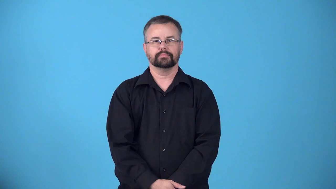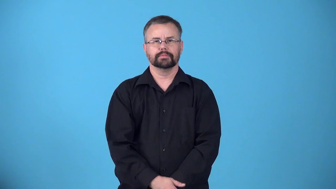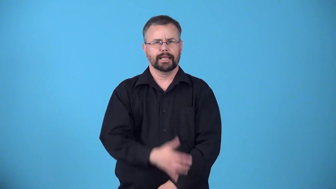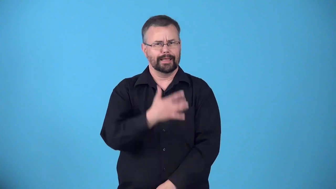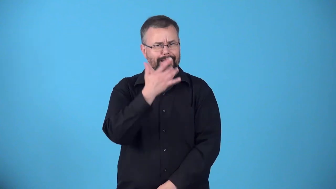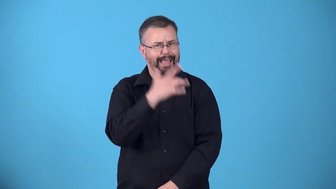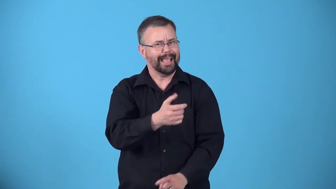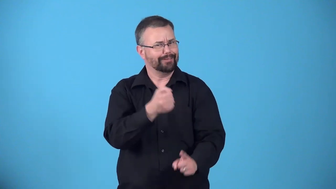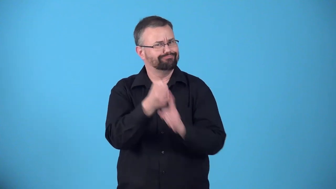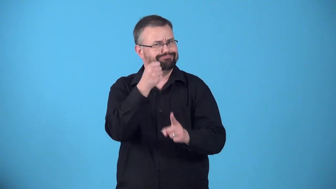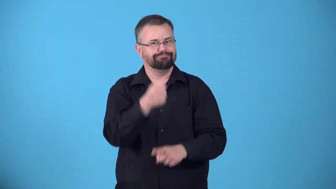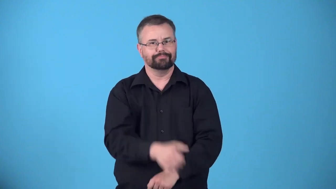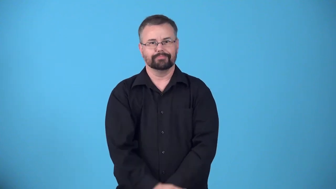as luck would have it